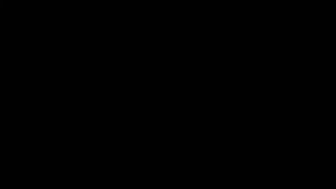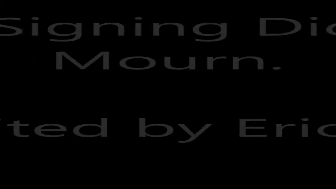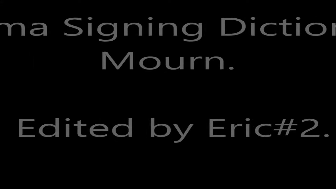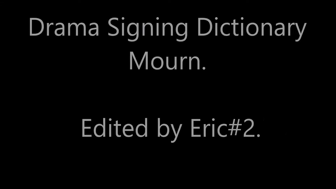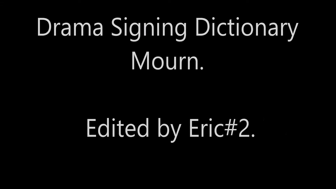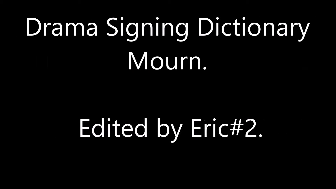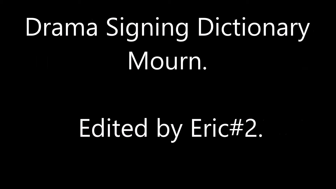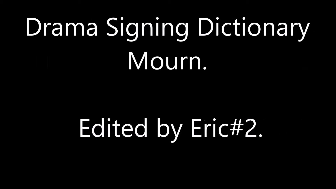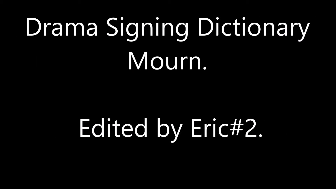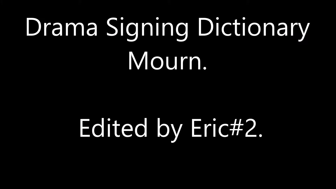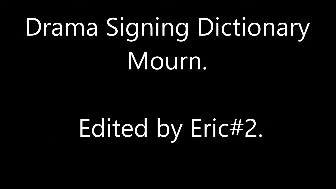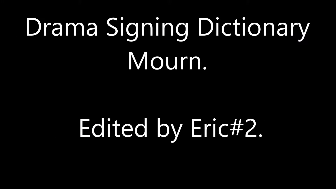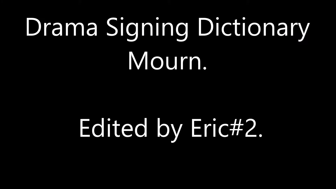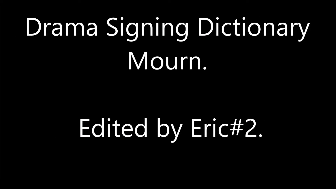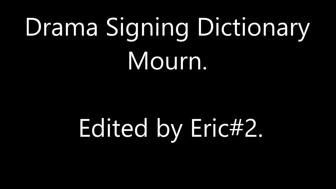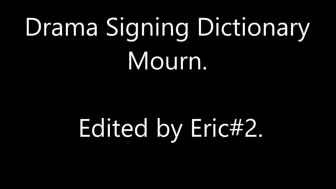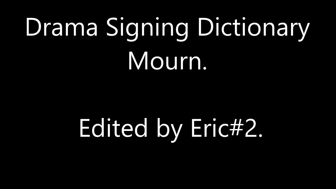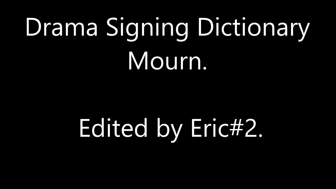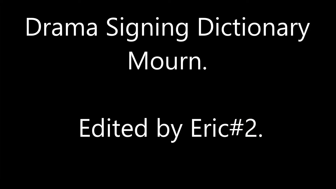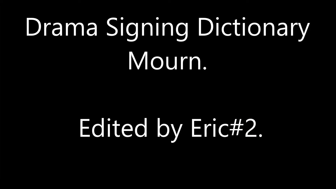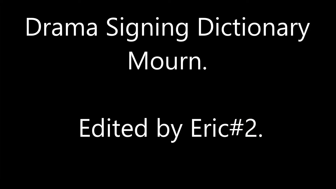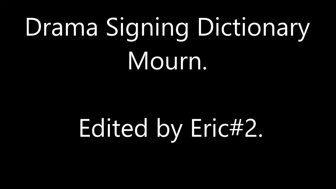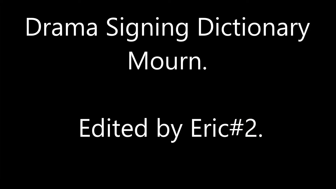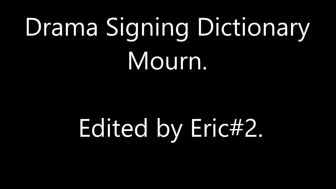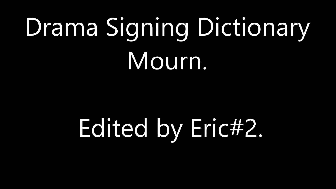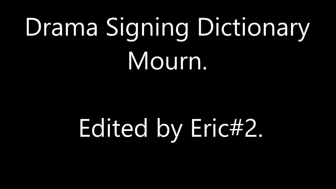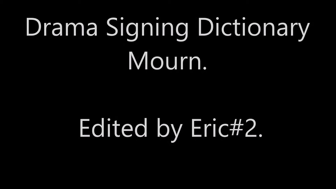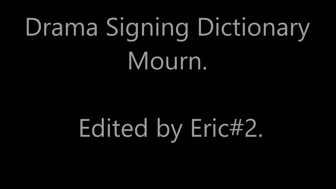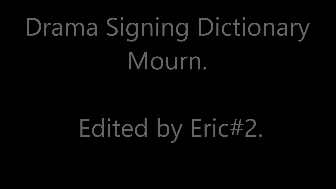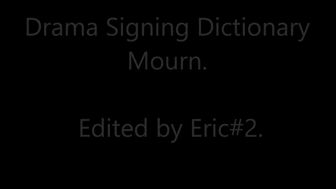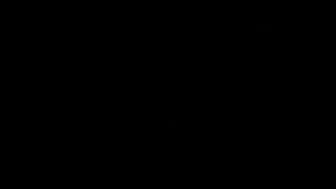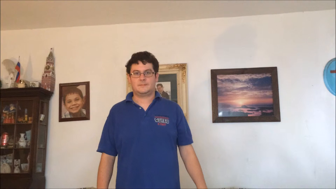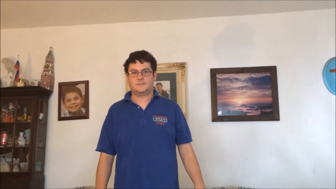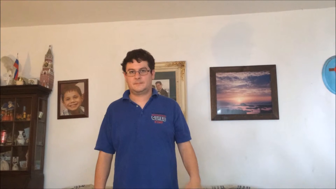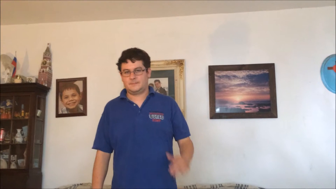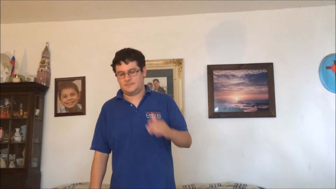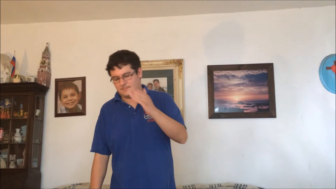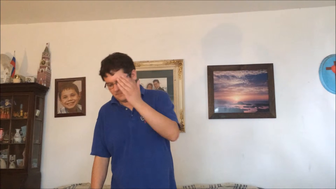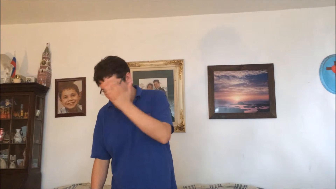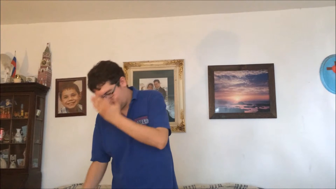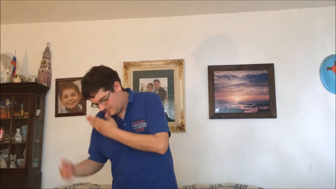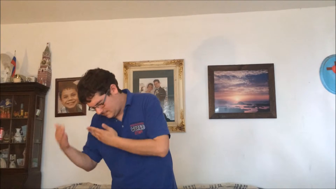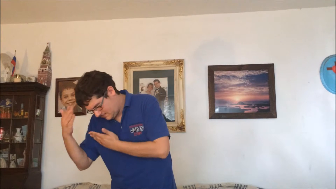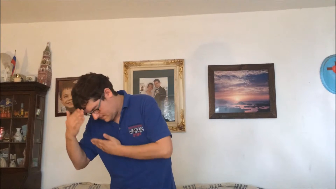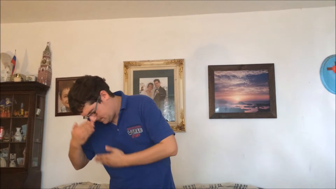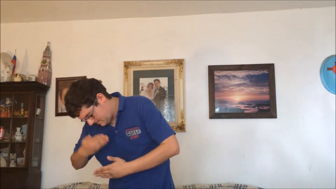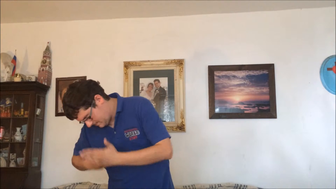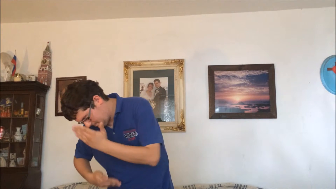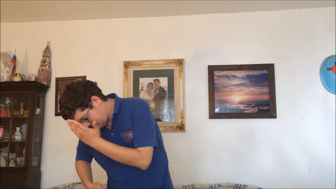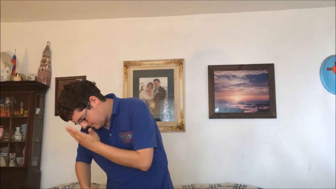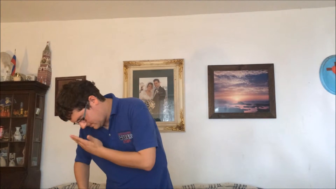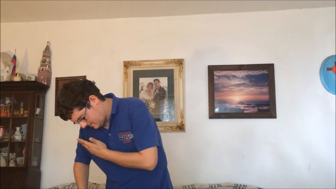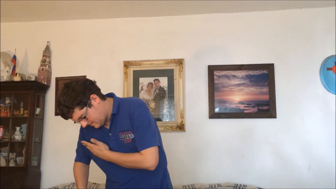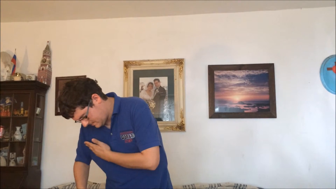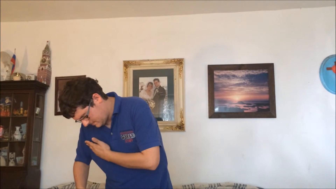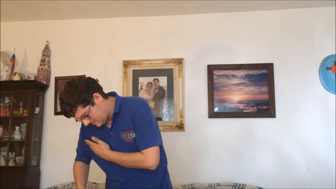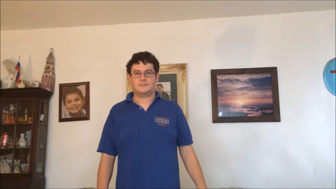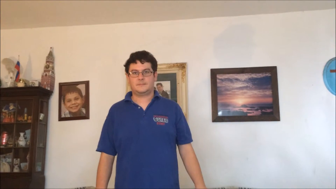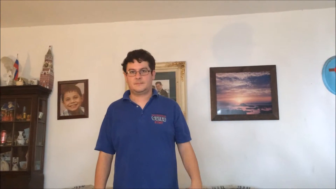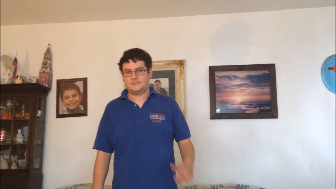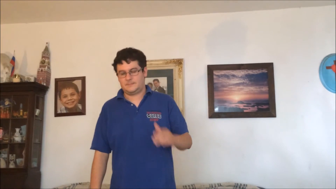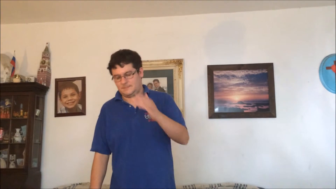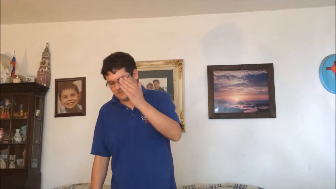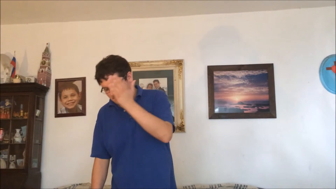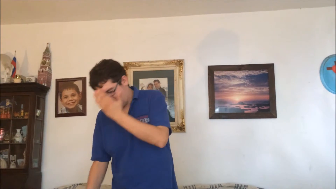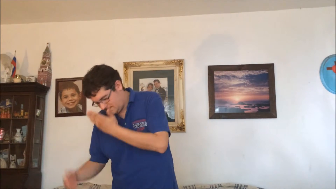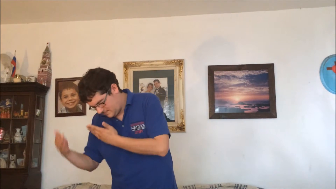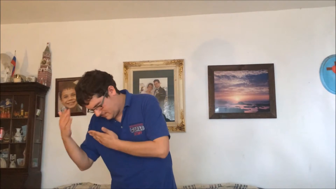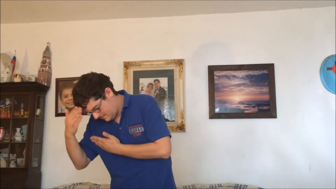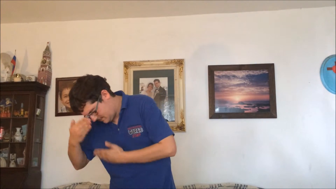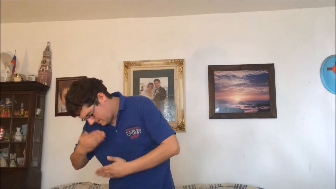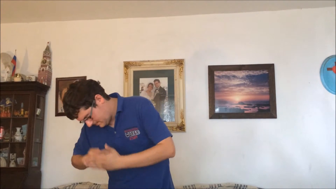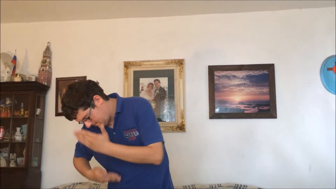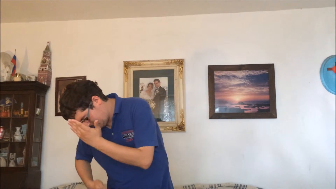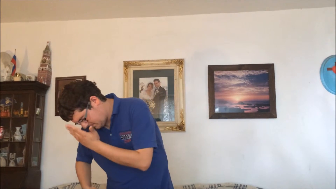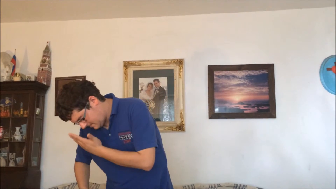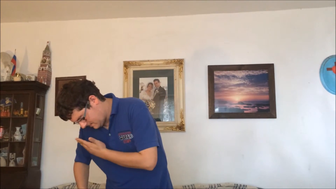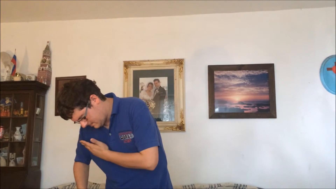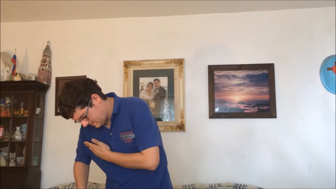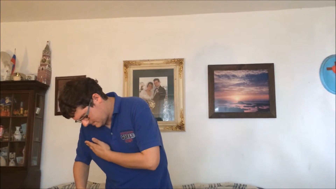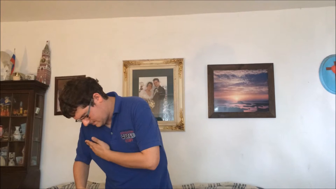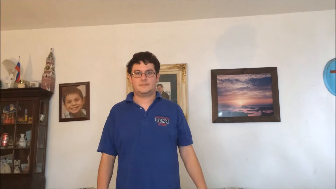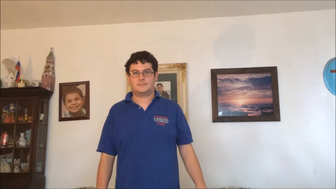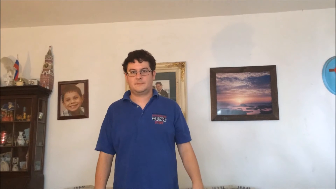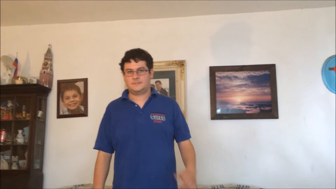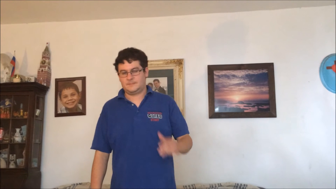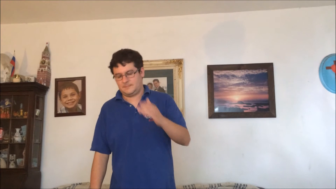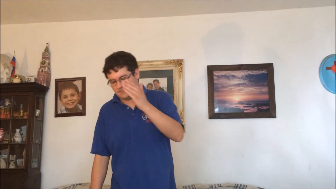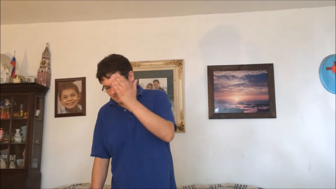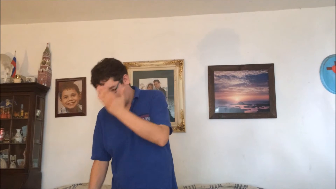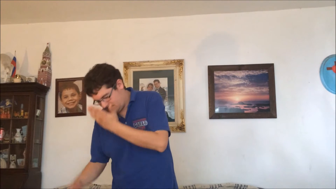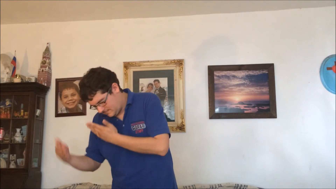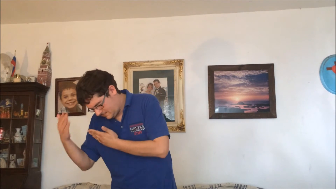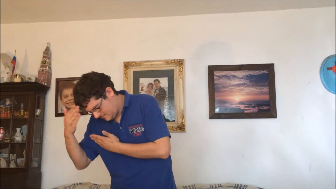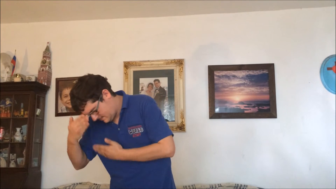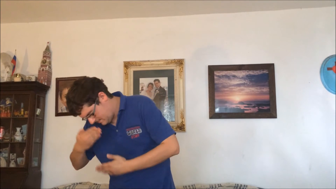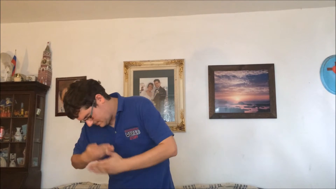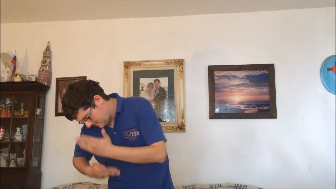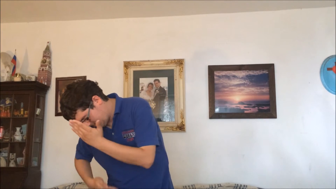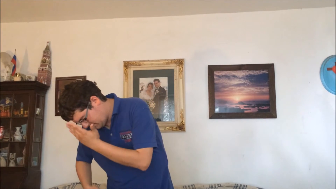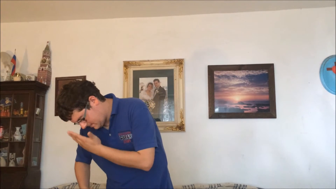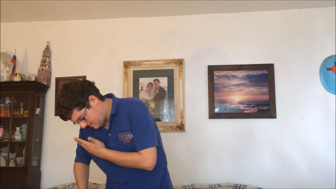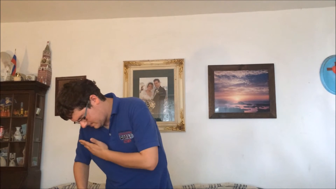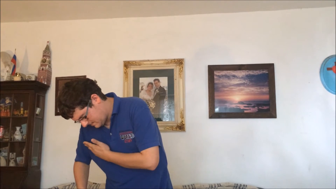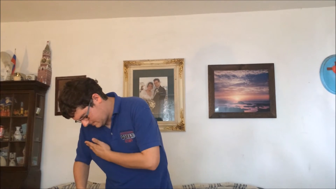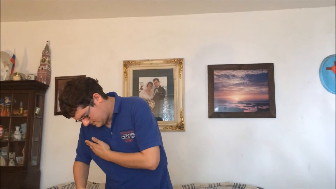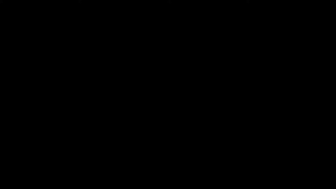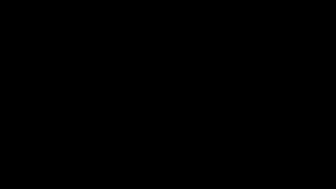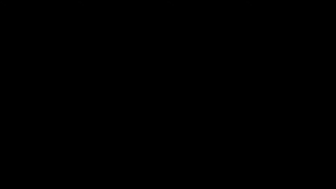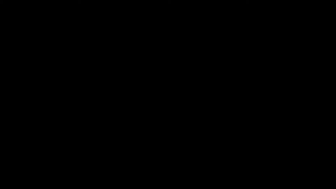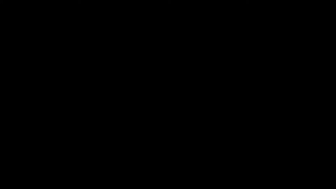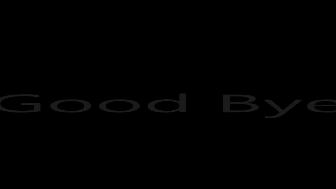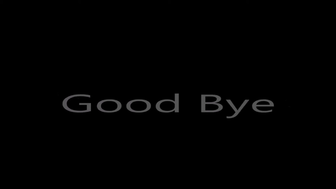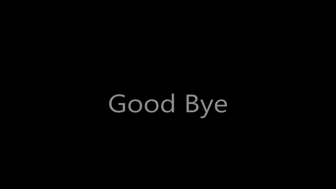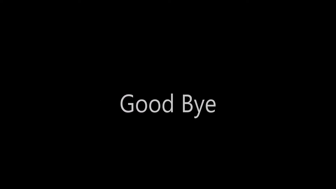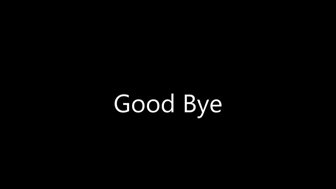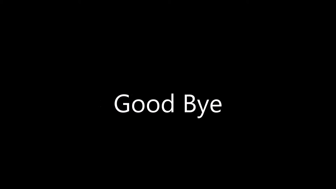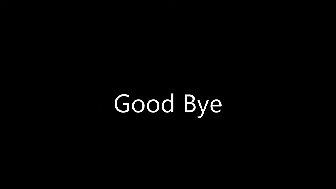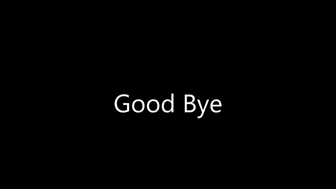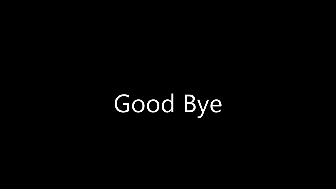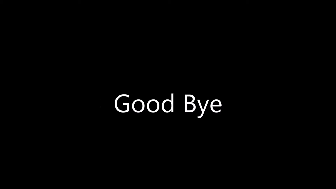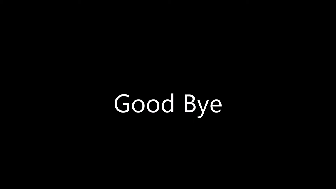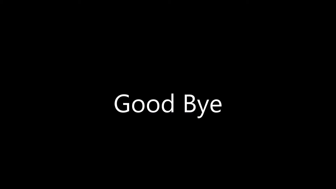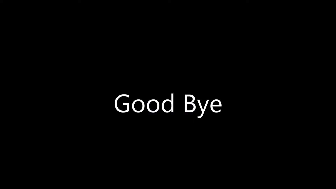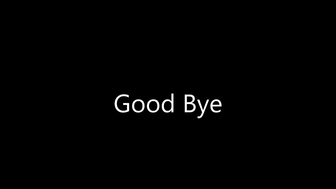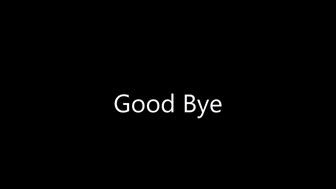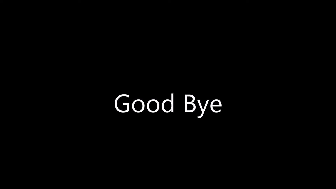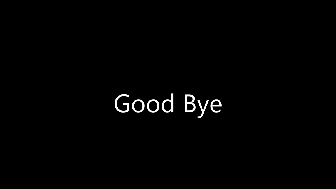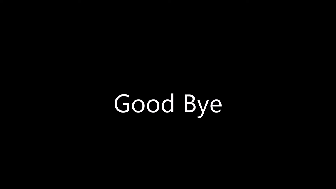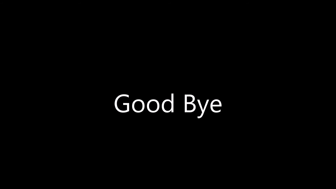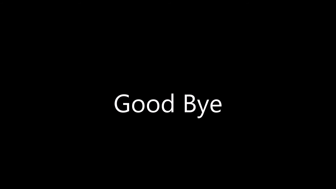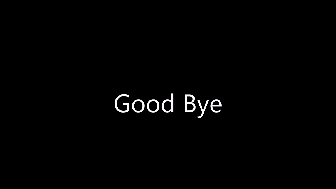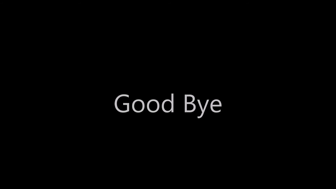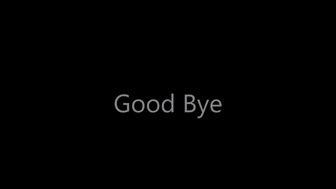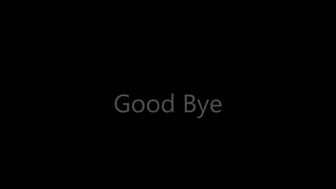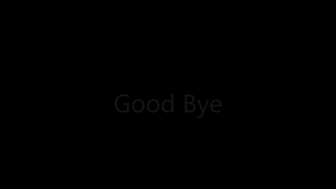Mourn